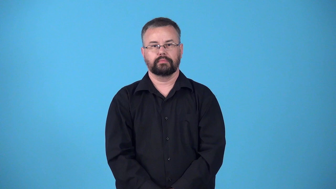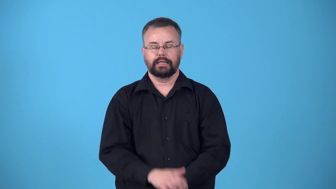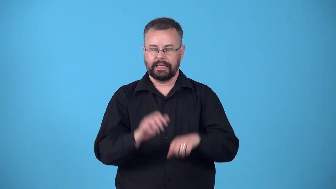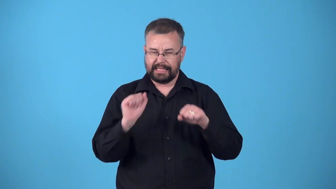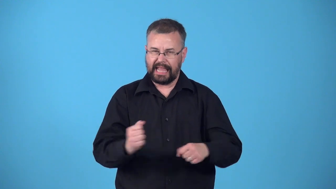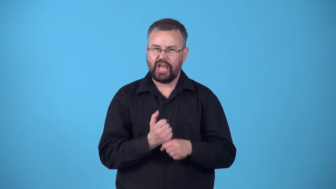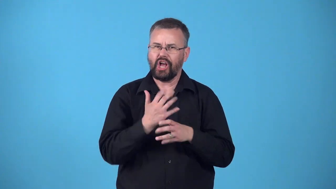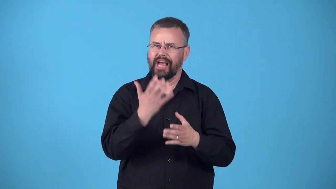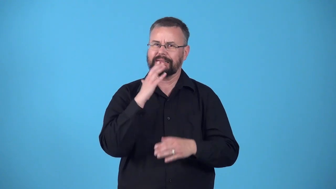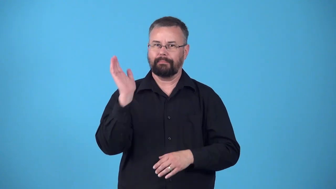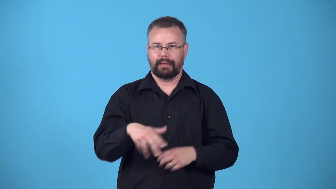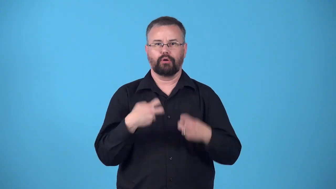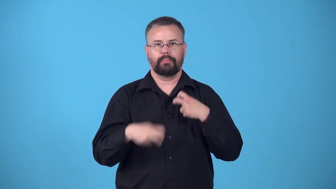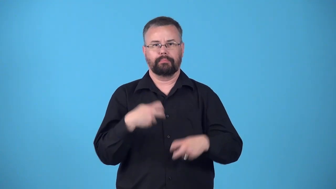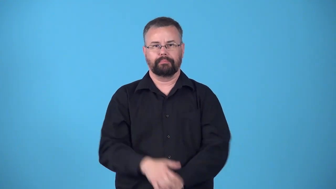open up a can of worms